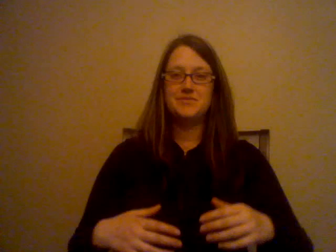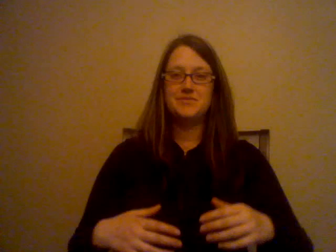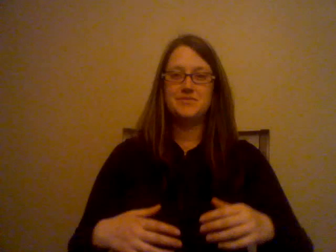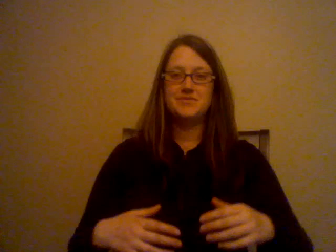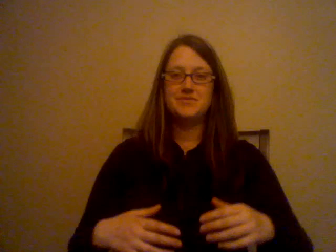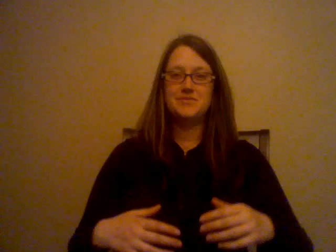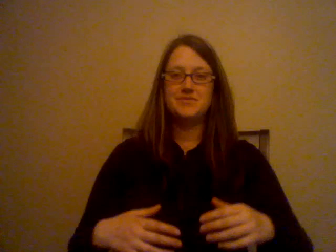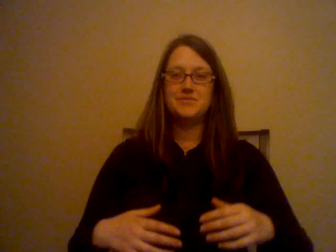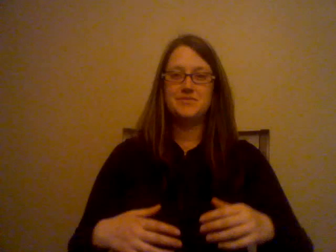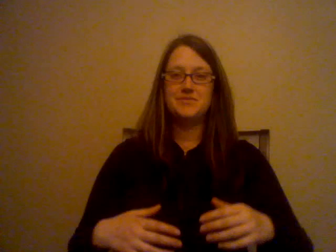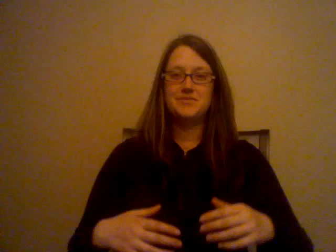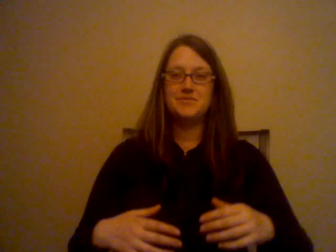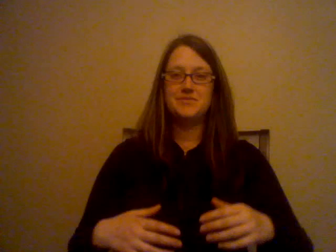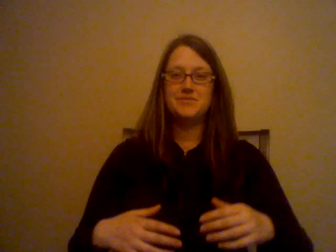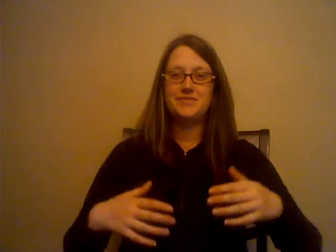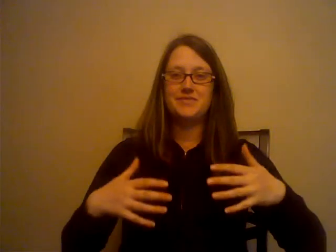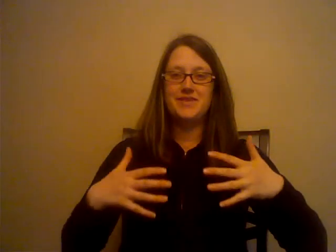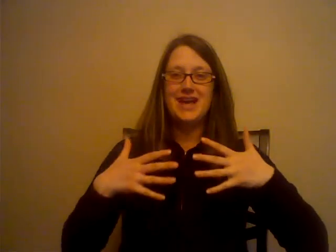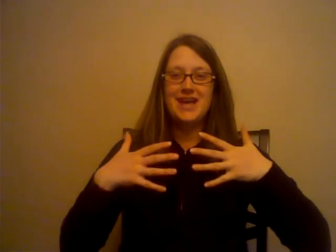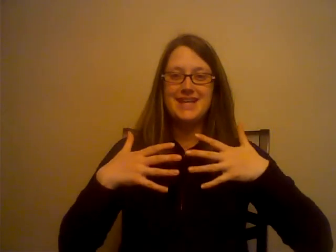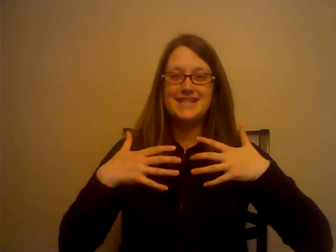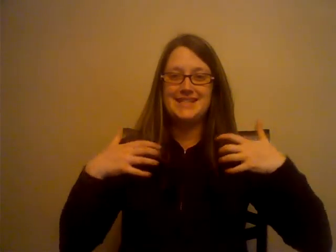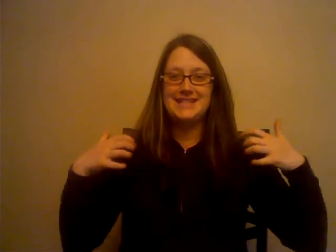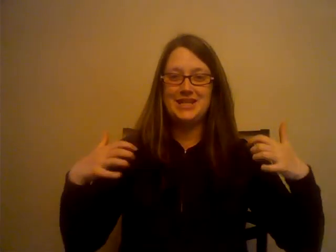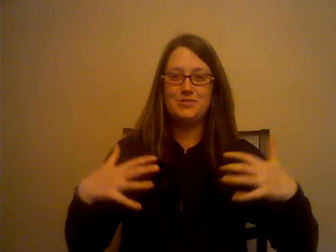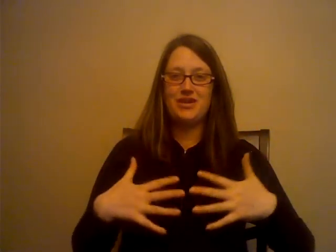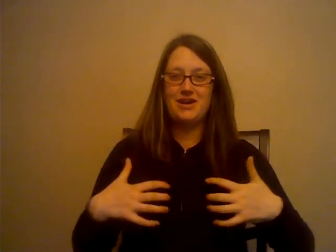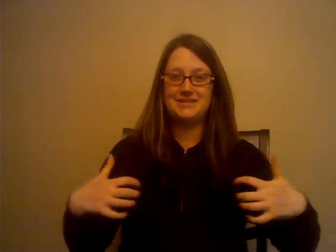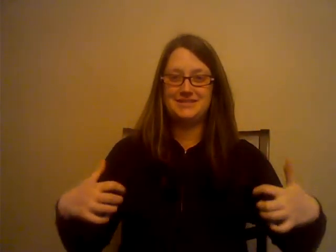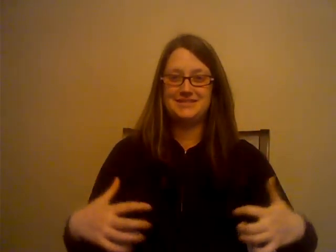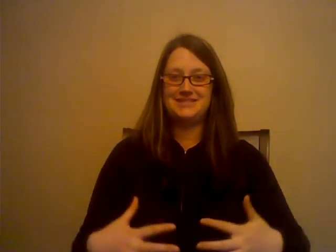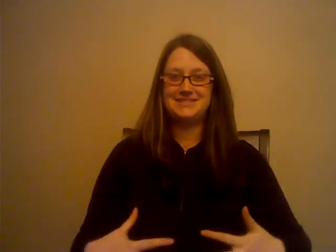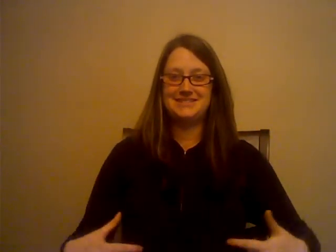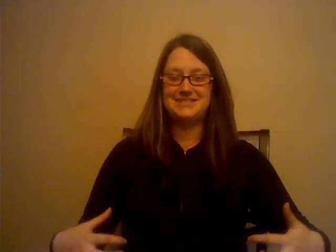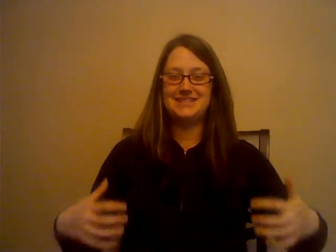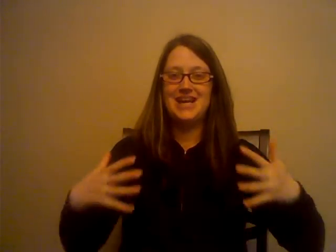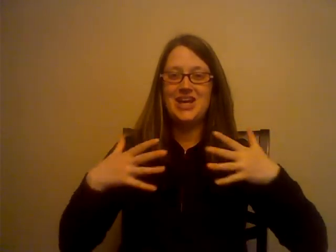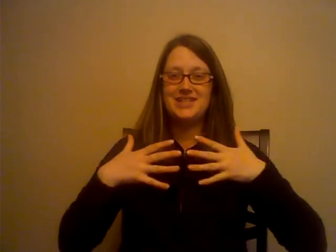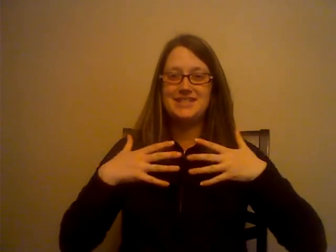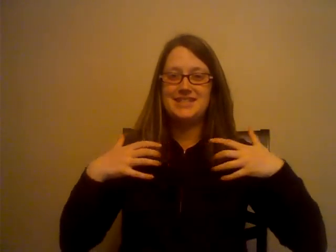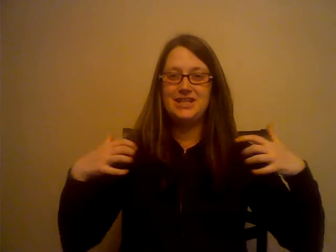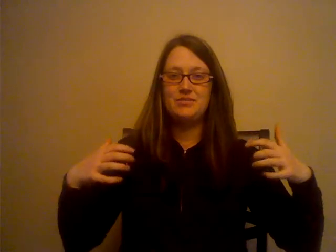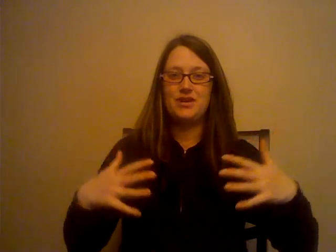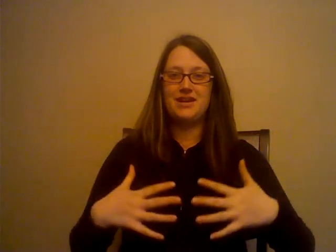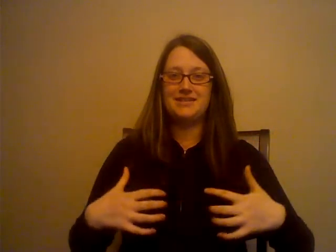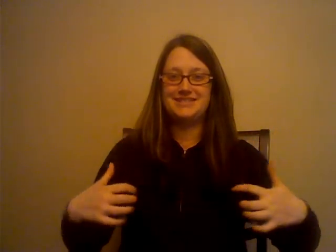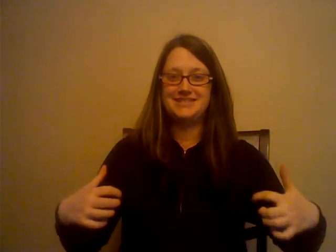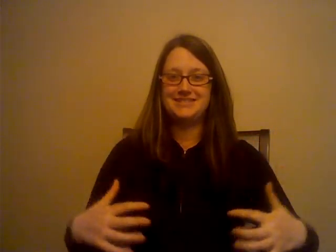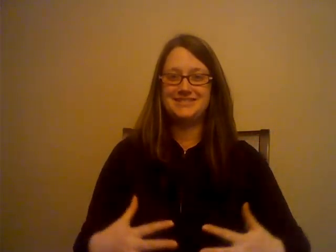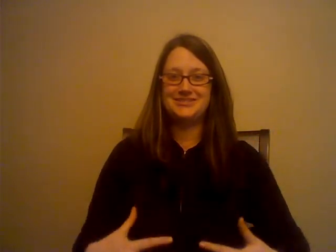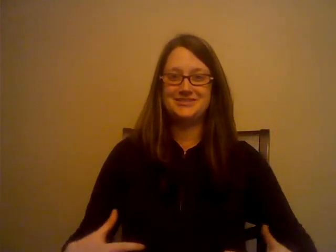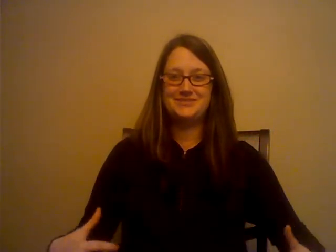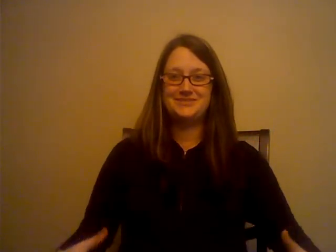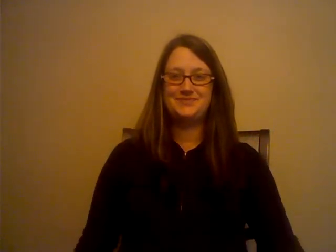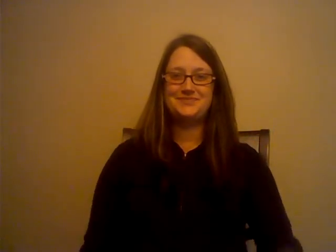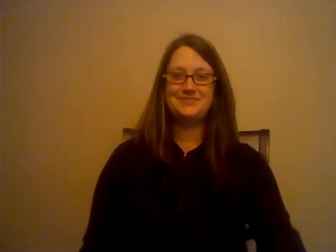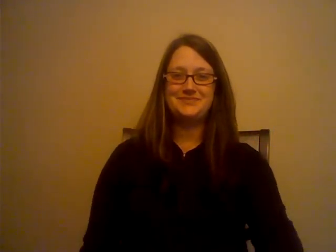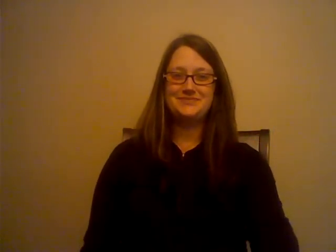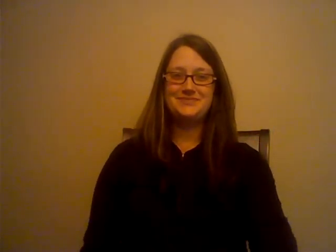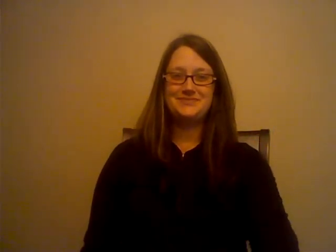Zebra